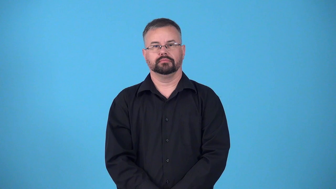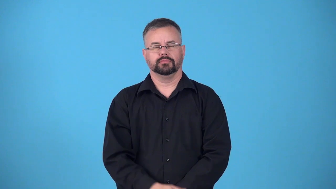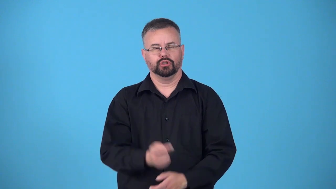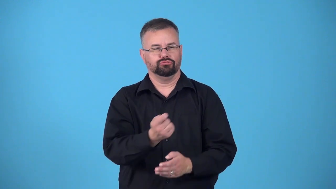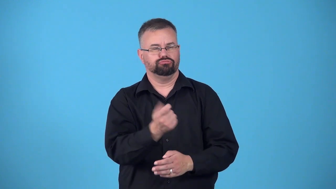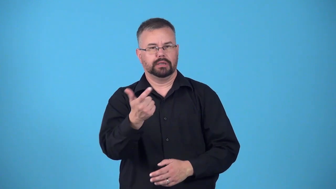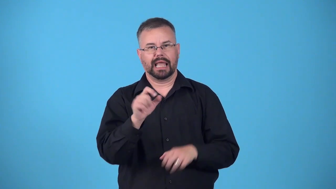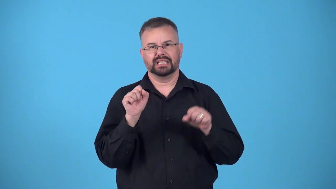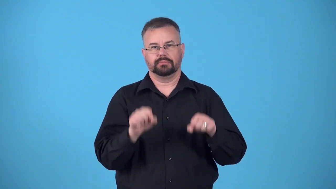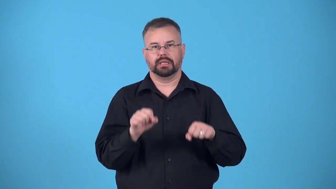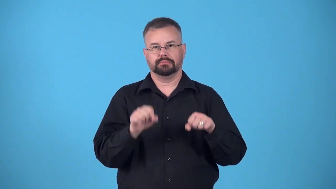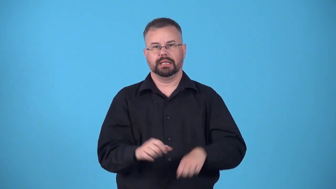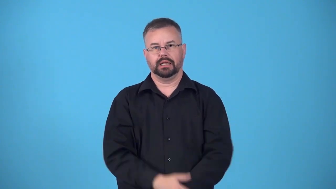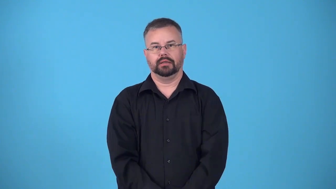rule out